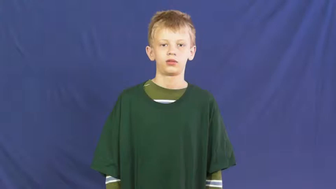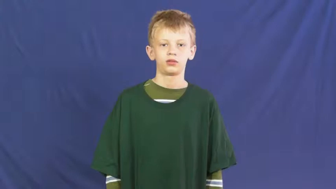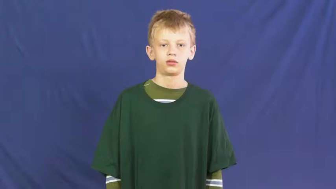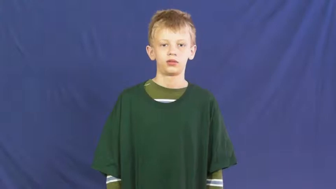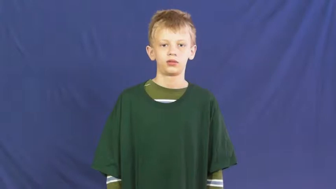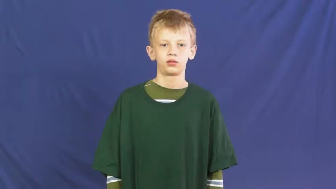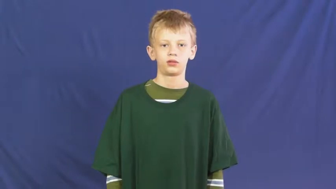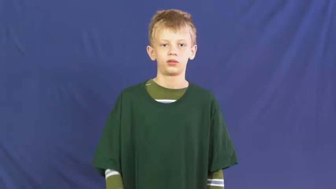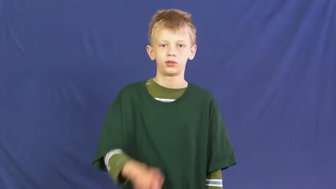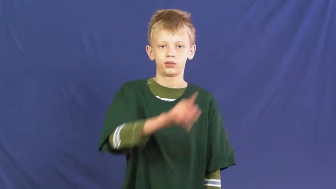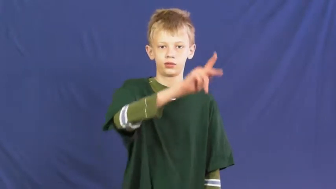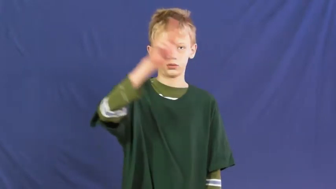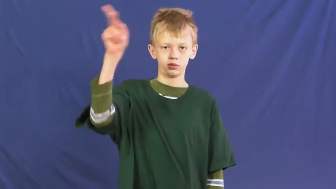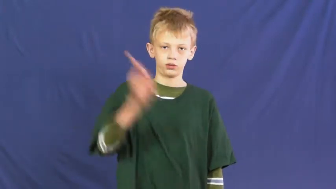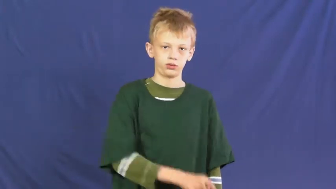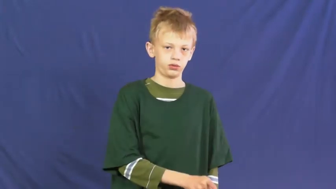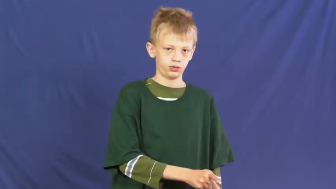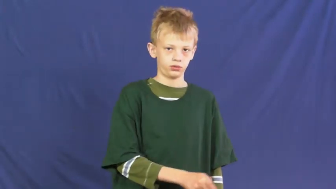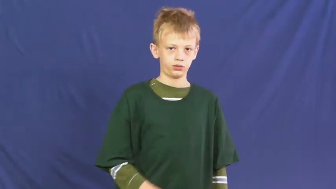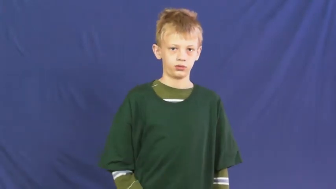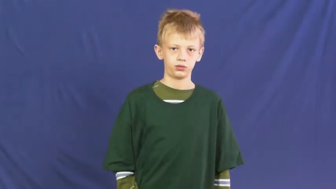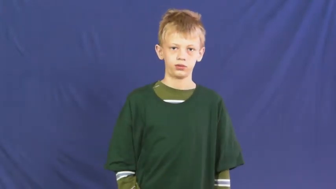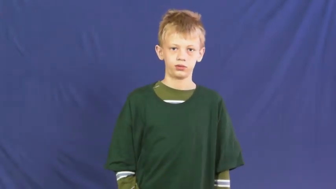philadelphia